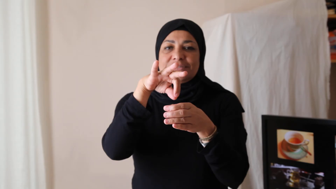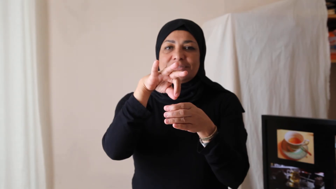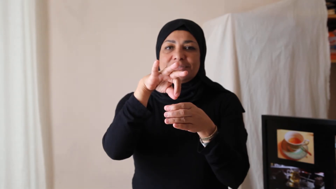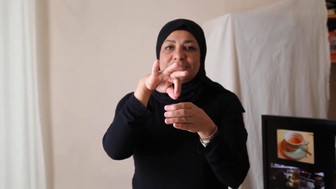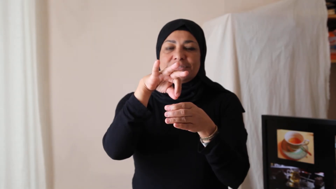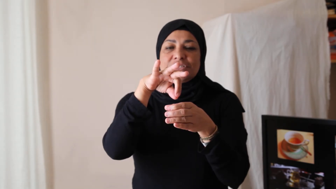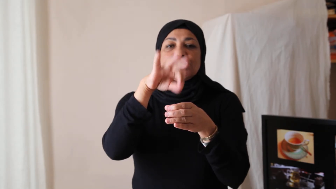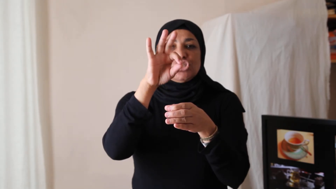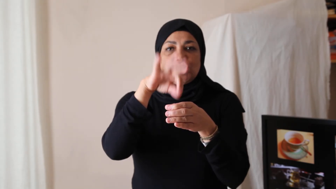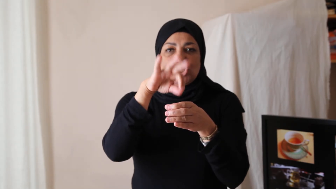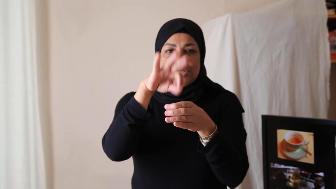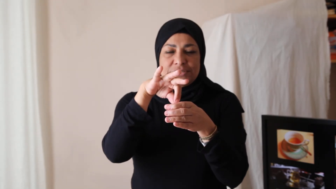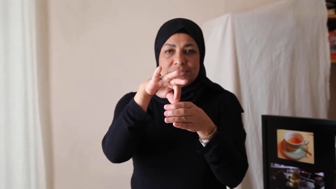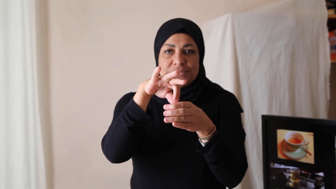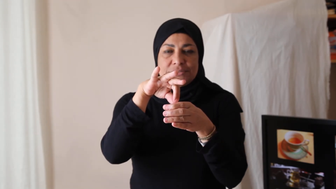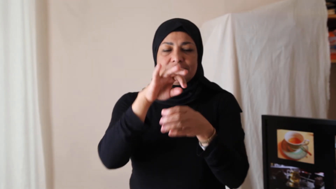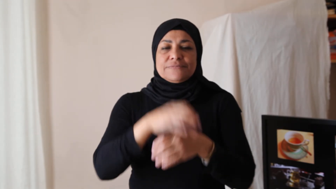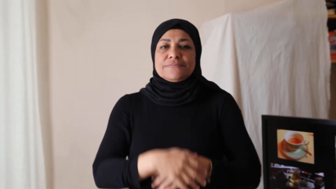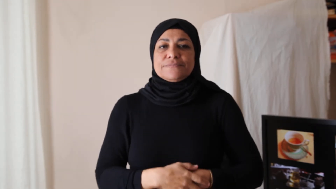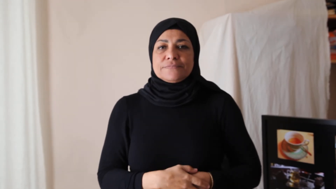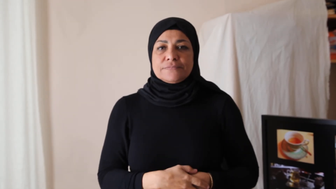tea